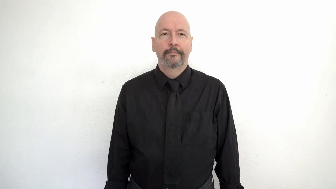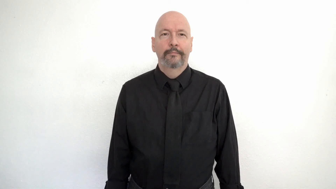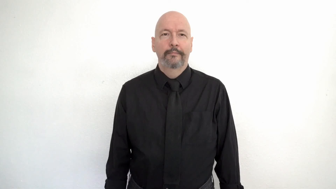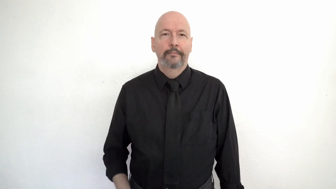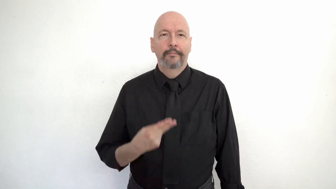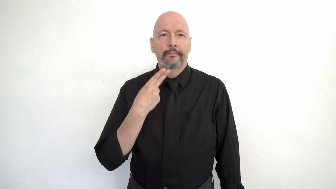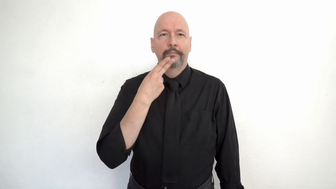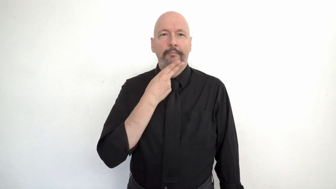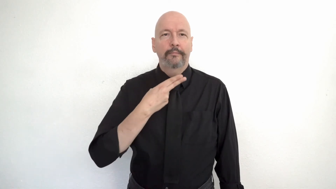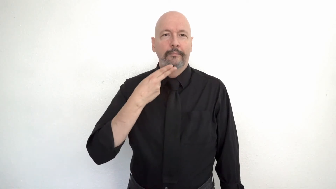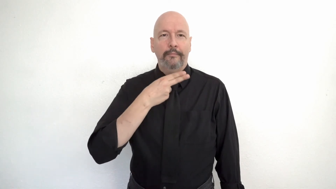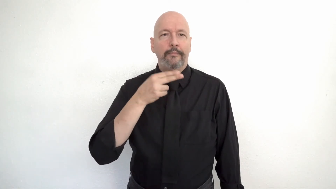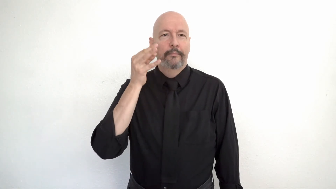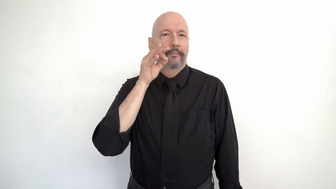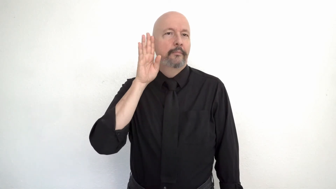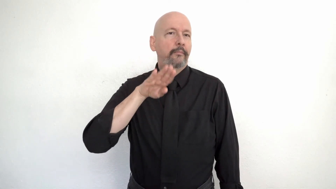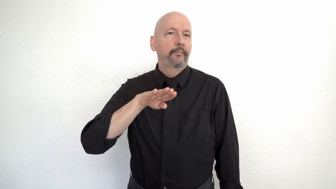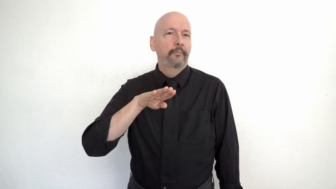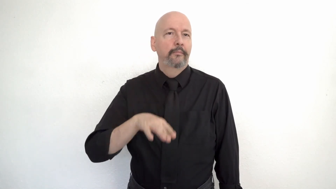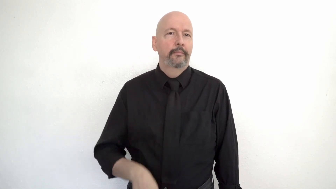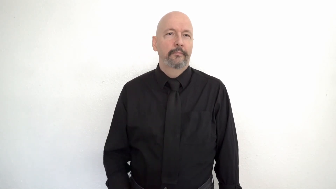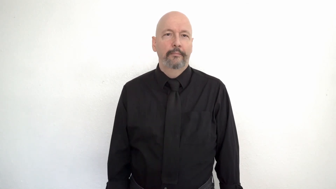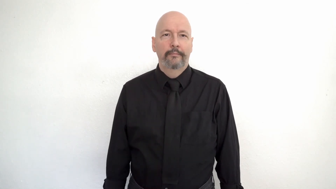HONEY BEE